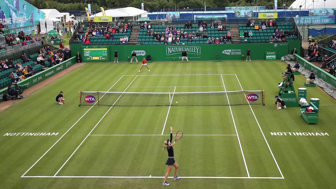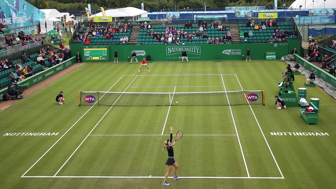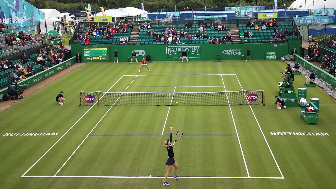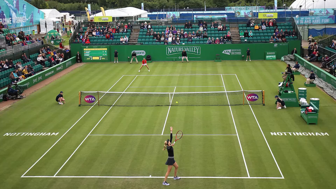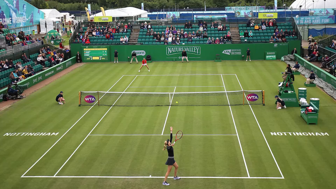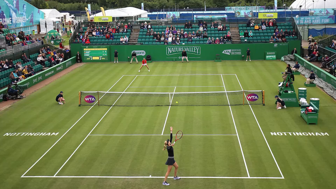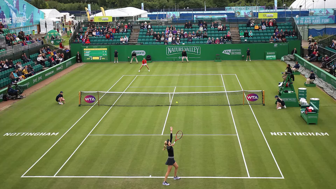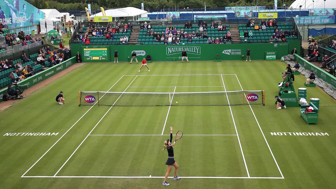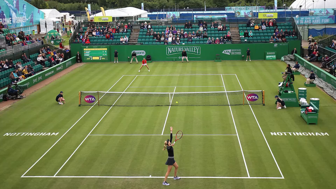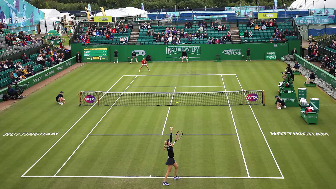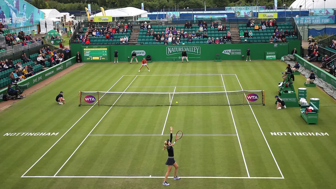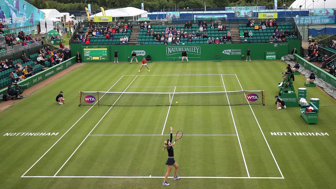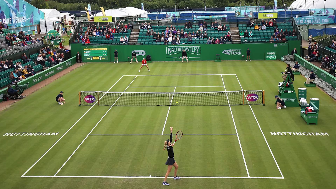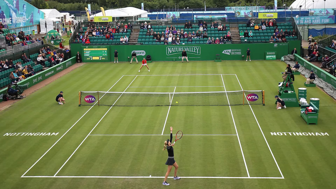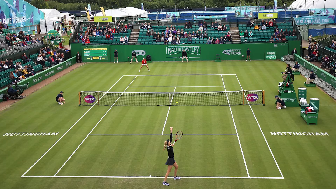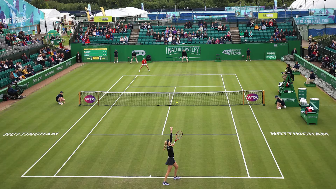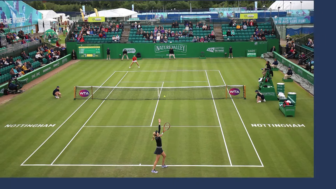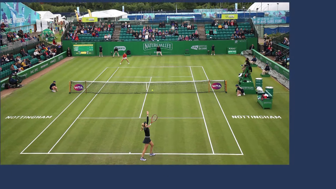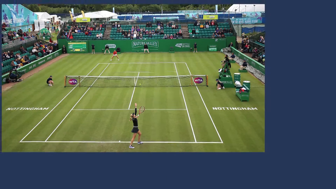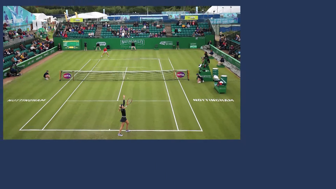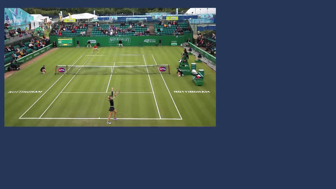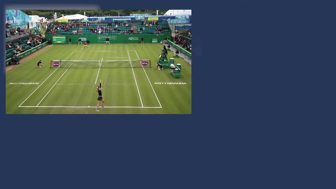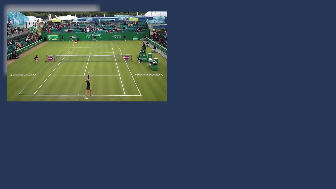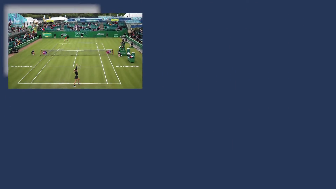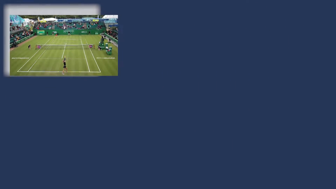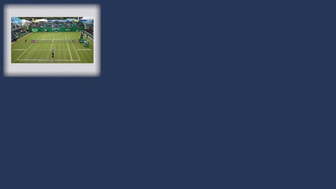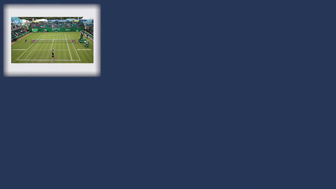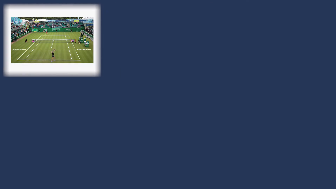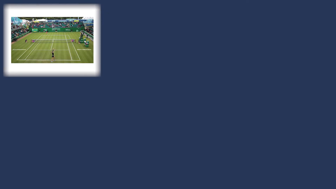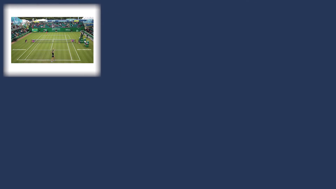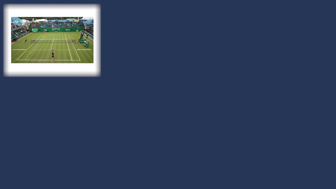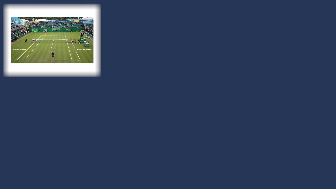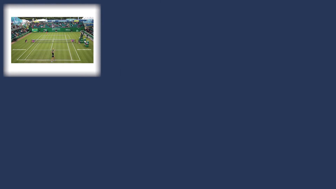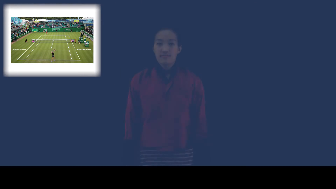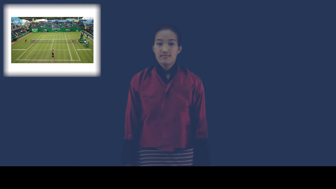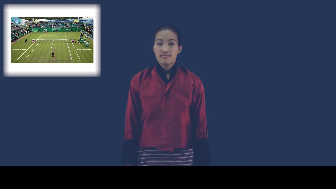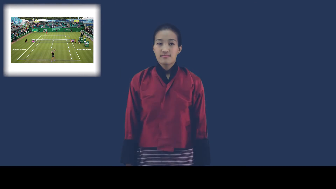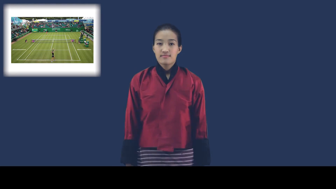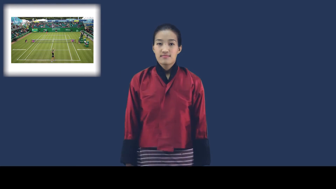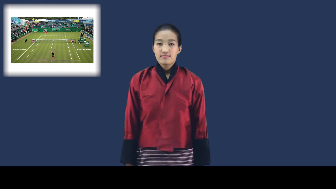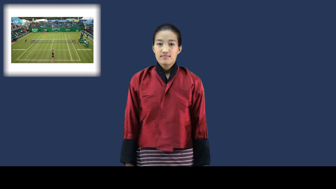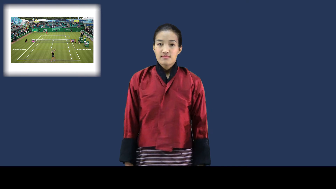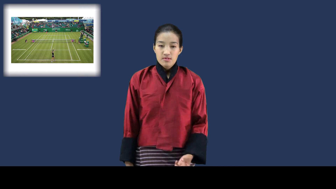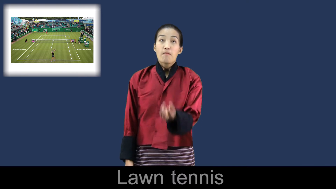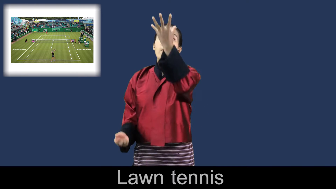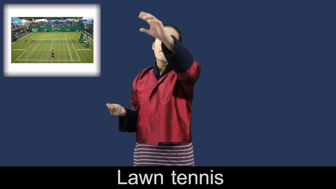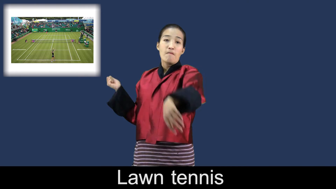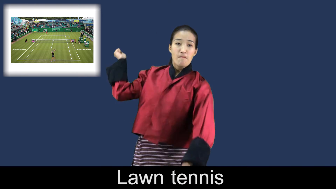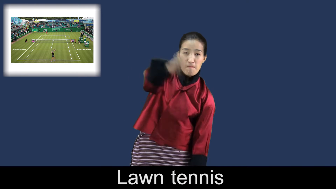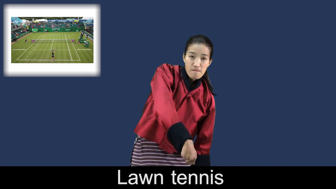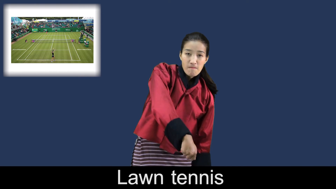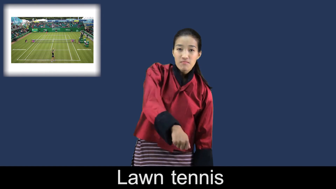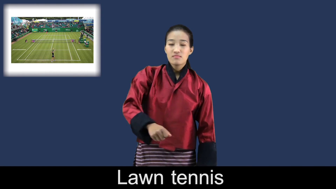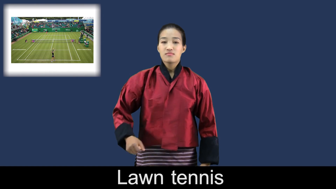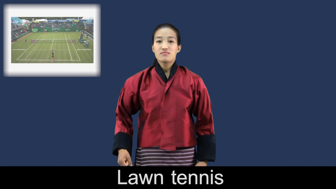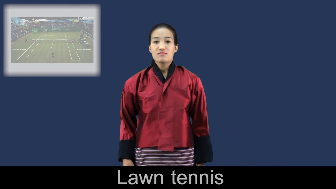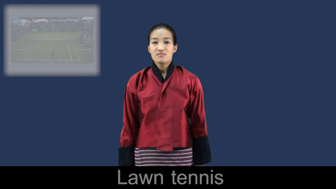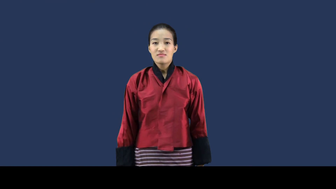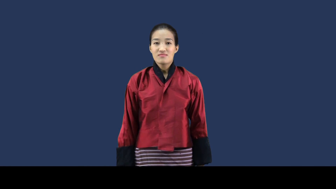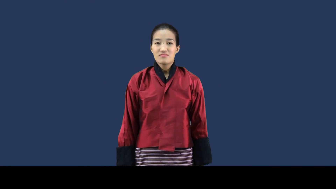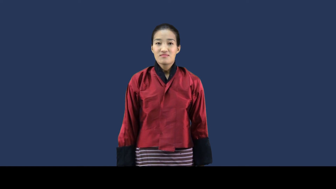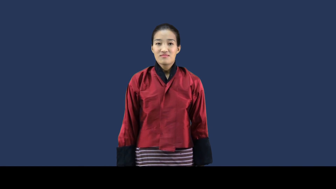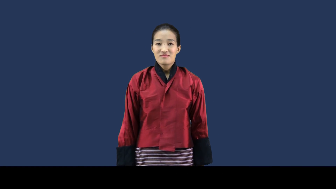Lawn tennis